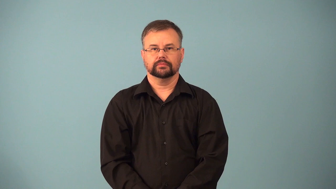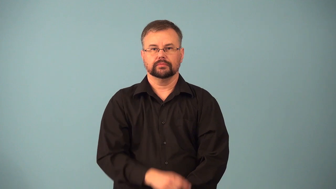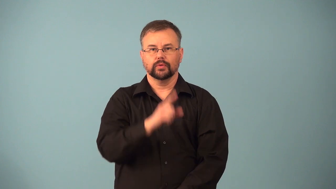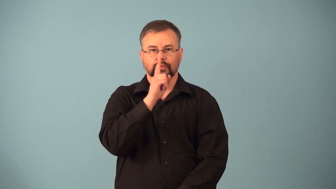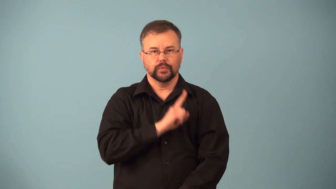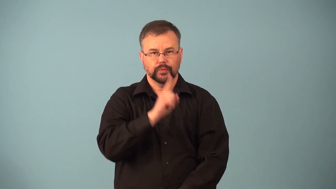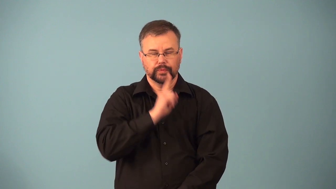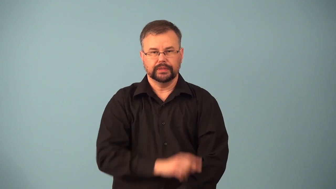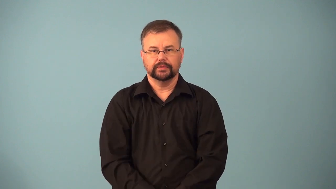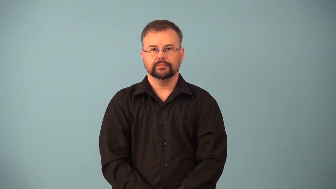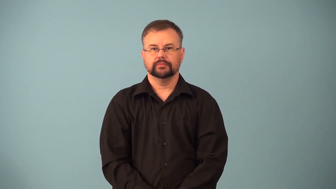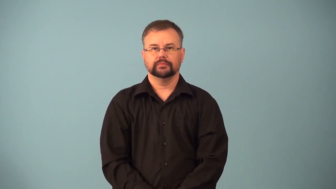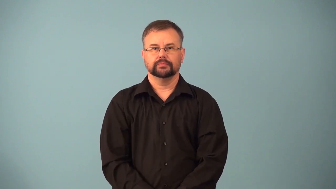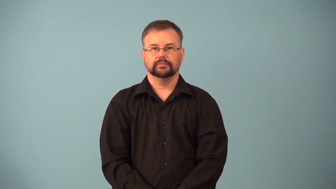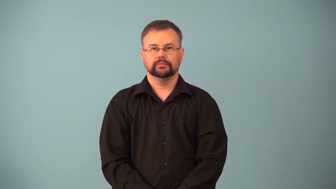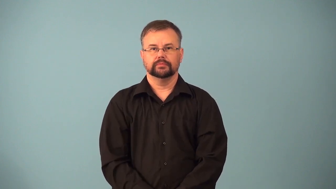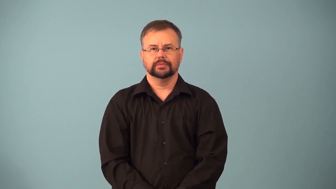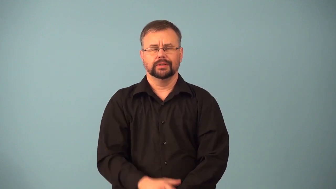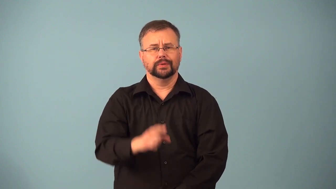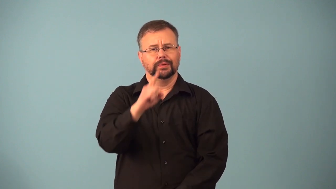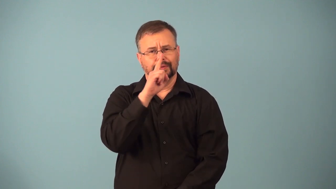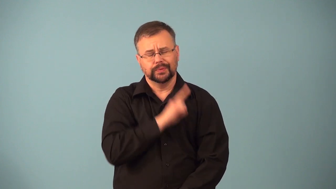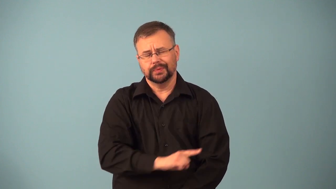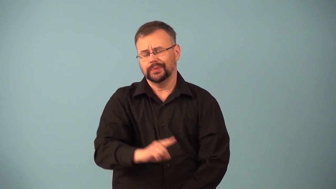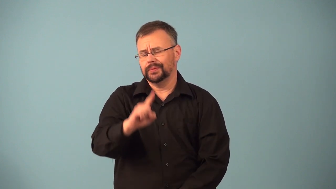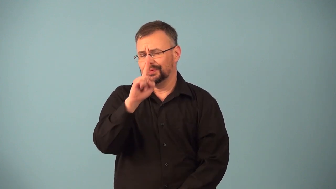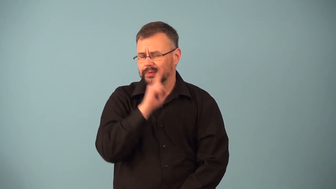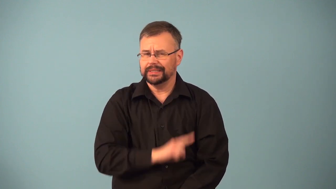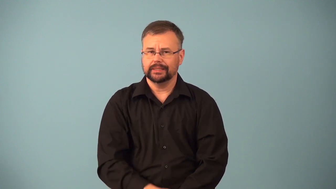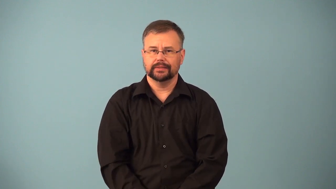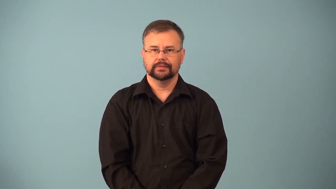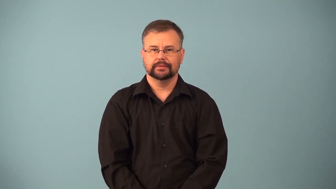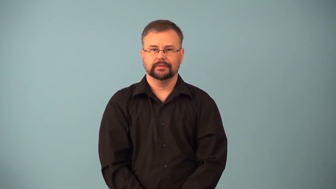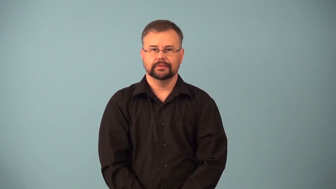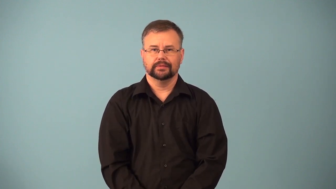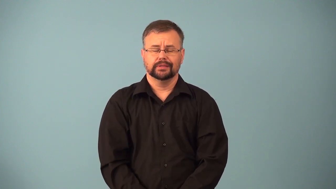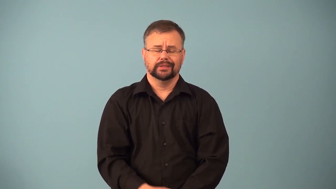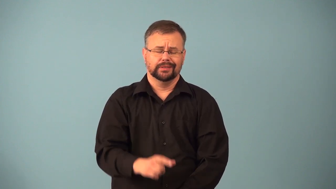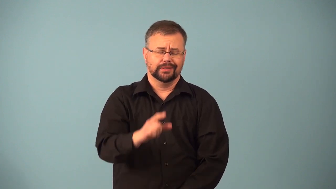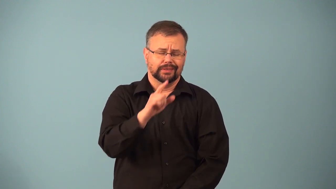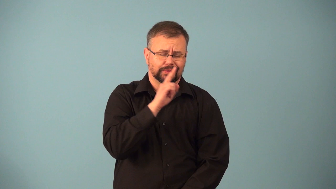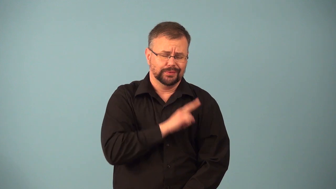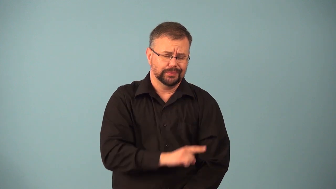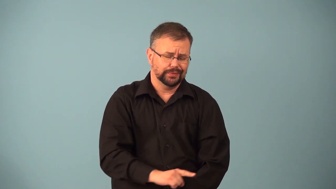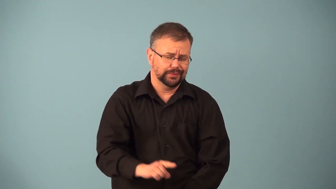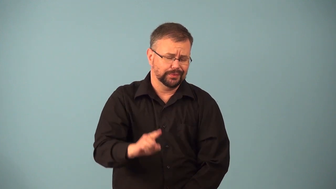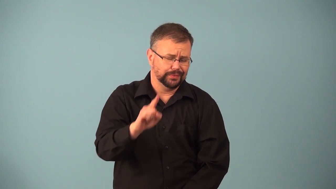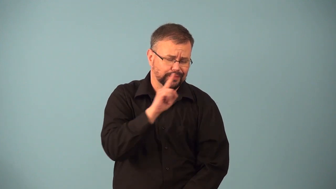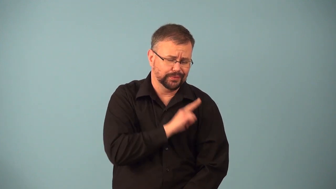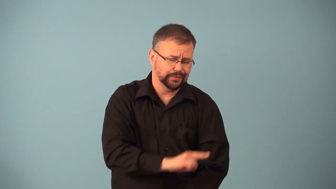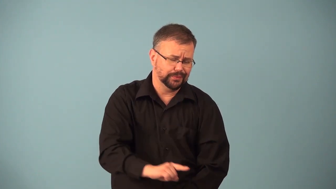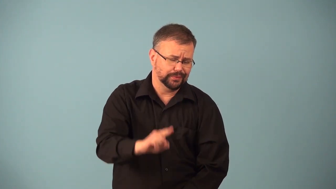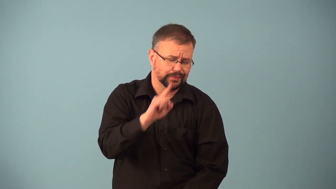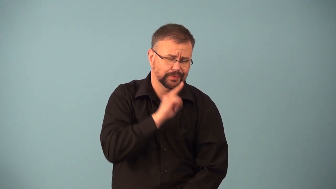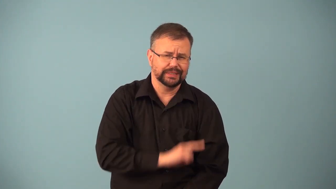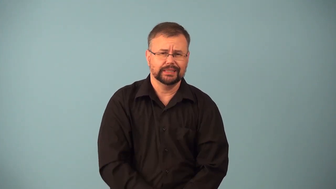lonely,lonelier,loneliest,lonesomer,lonesomest